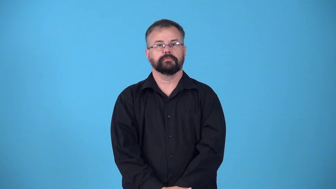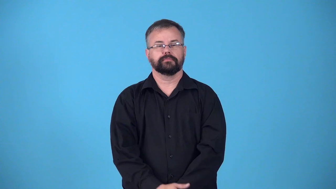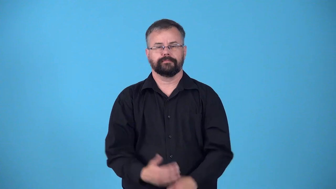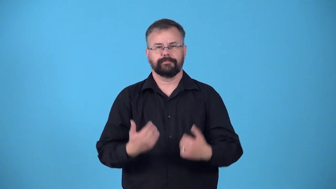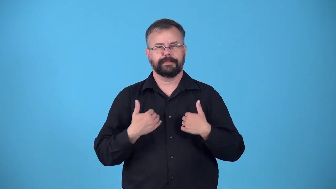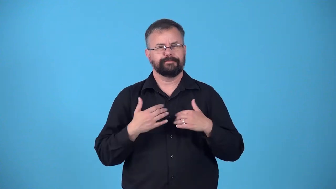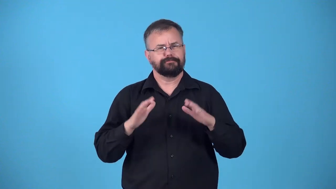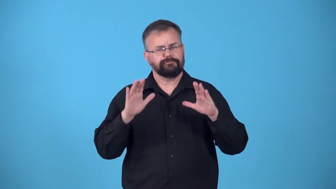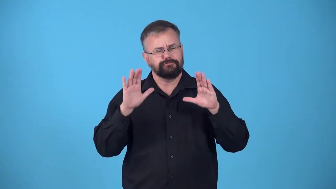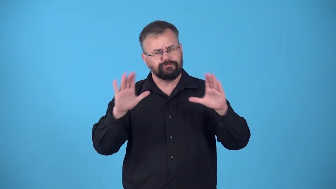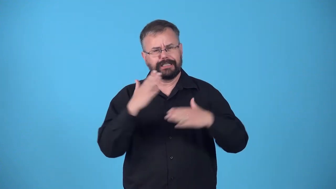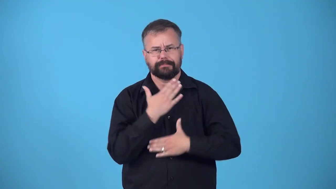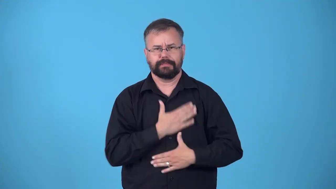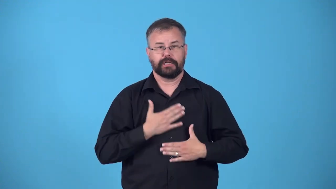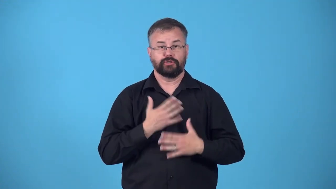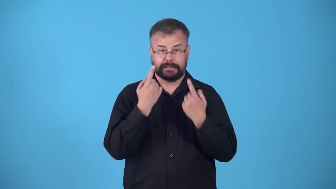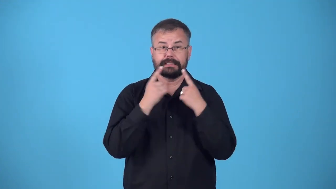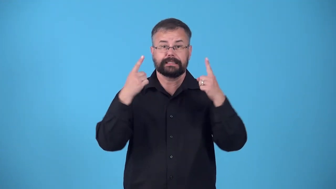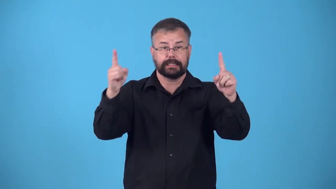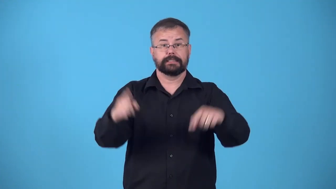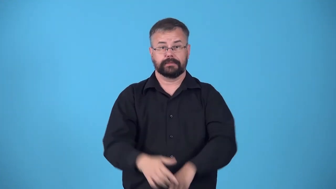field day